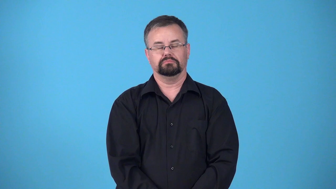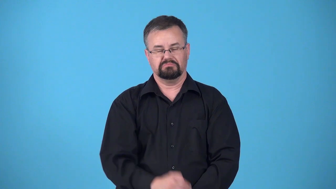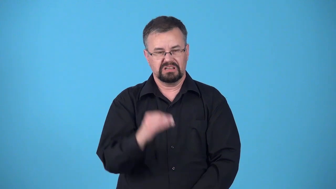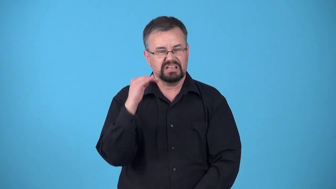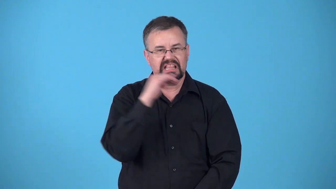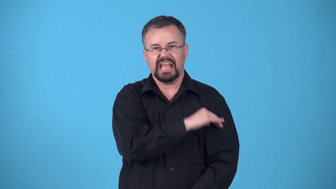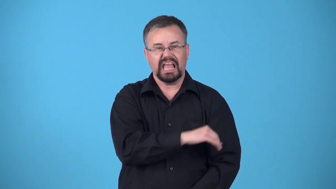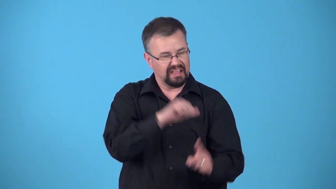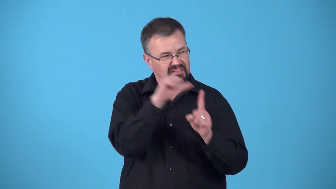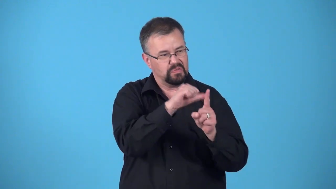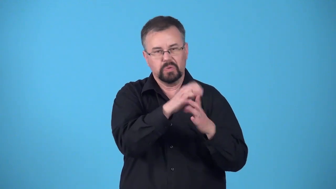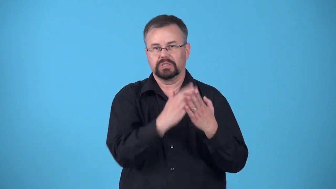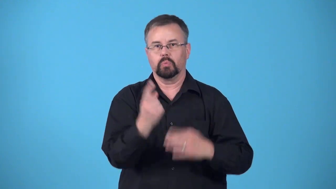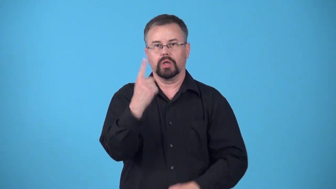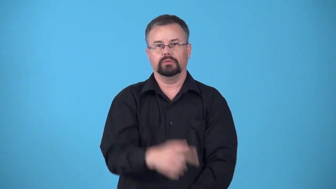take someone for a ride